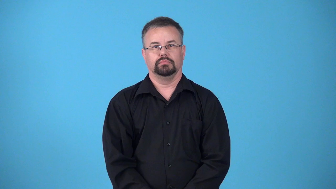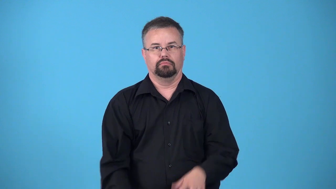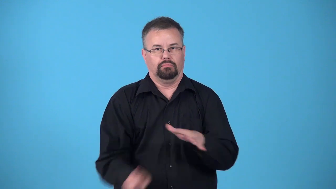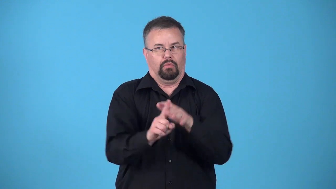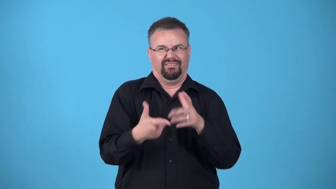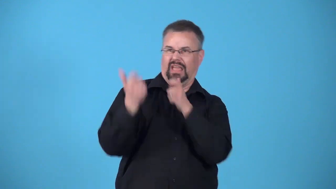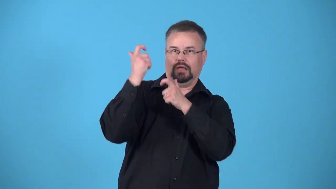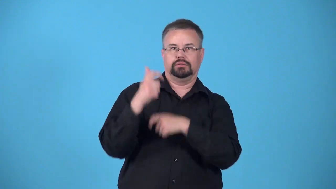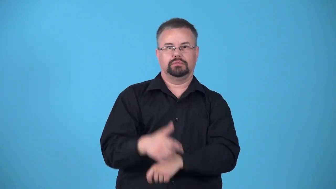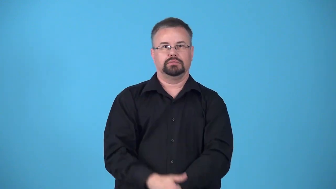it came out of nowhere